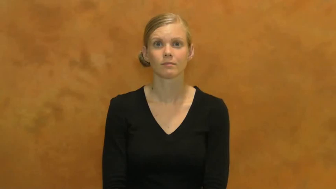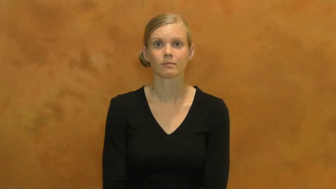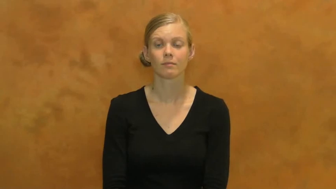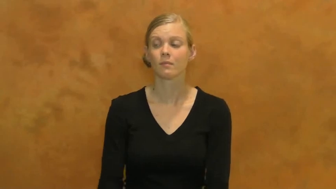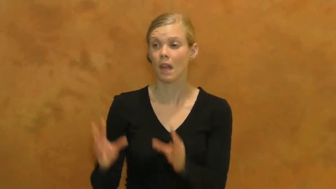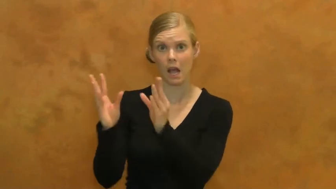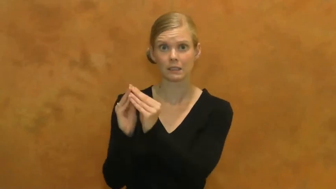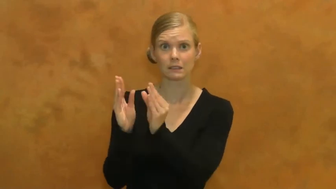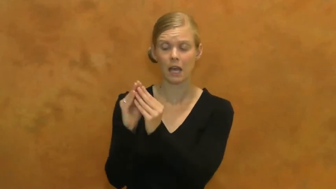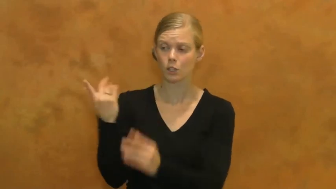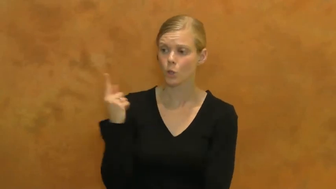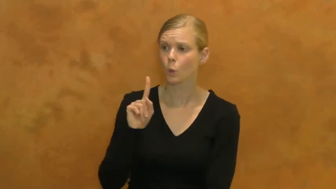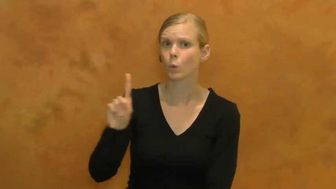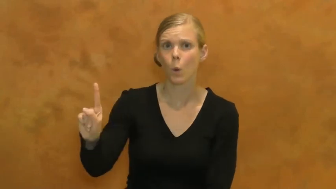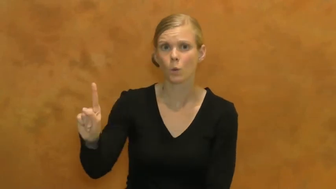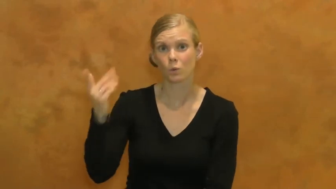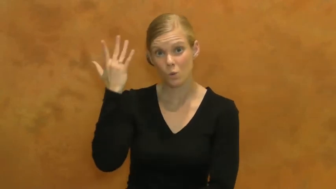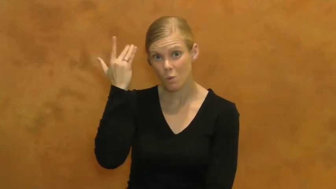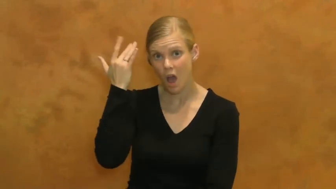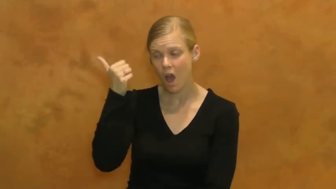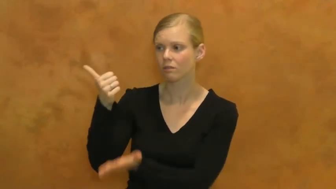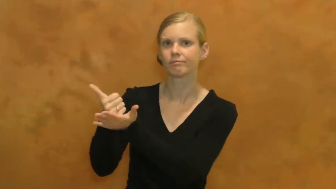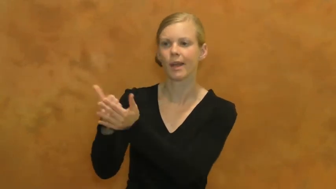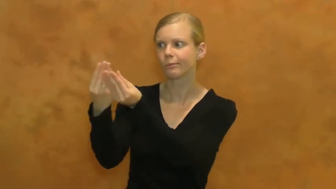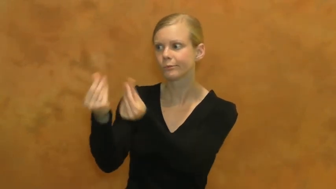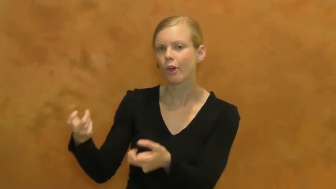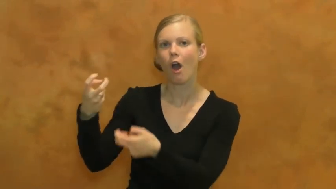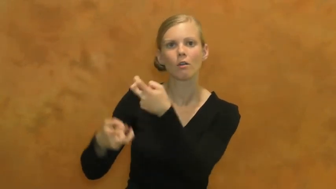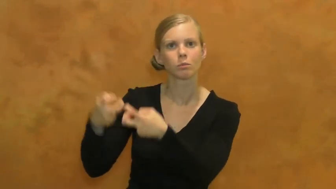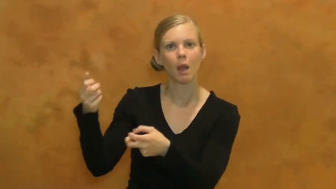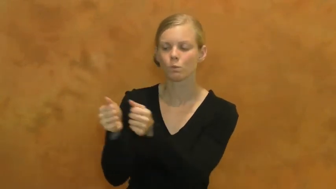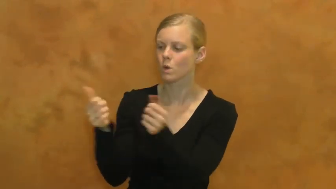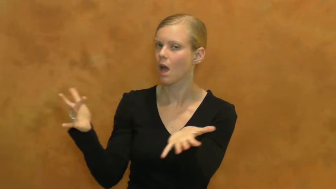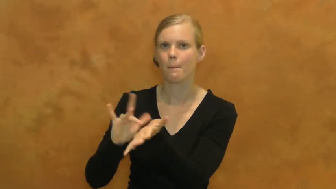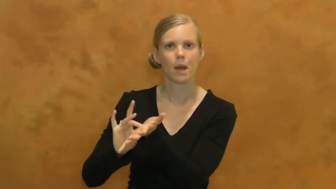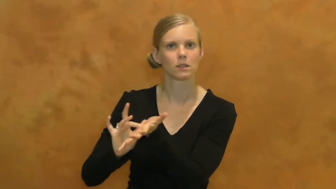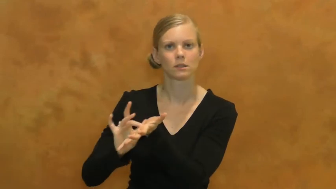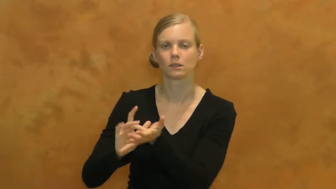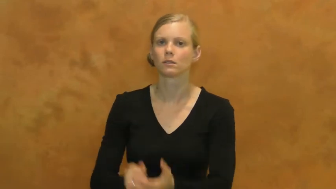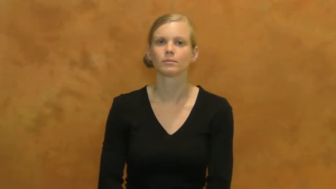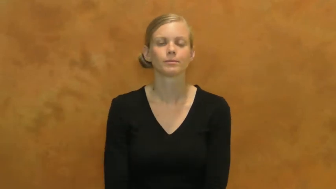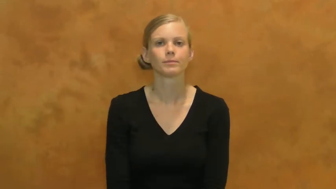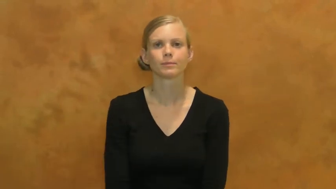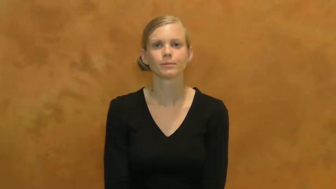therapy